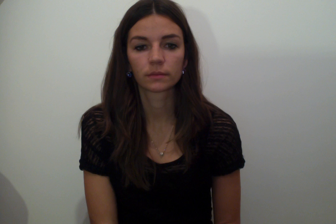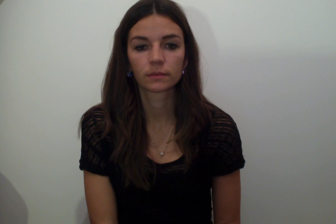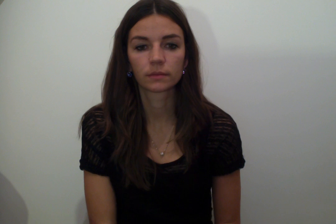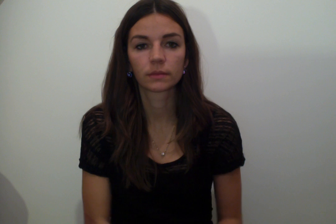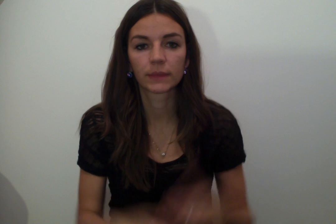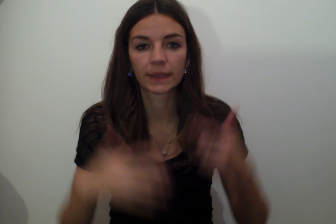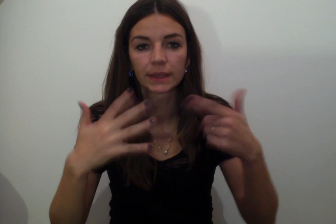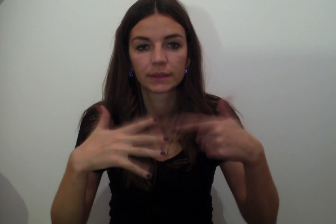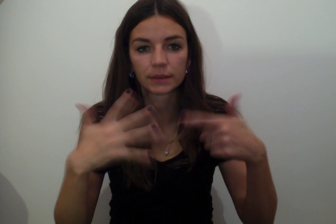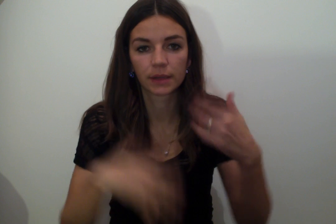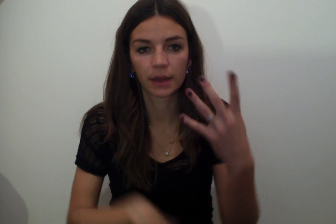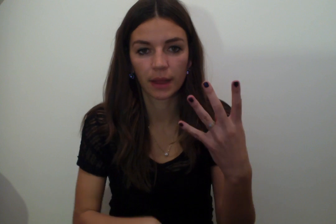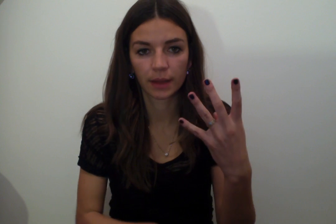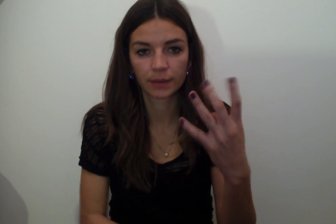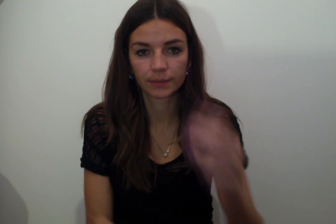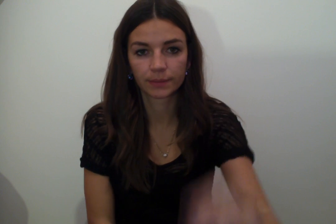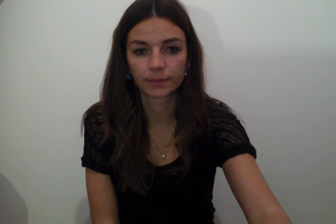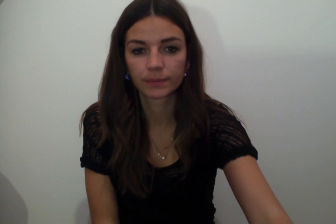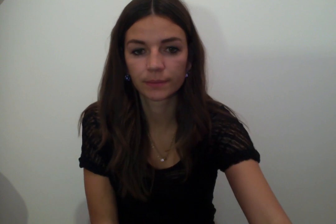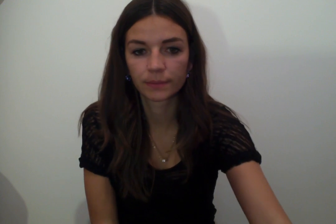number74